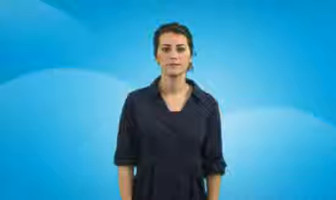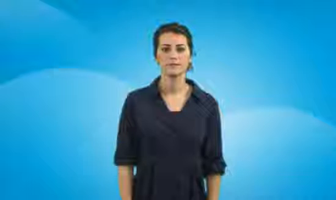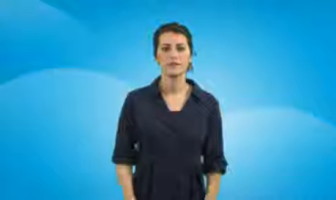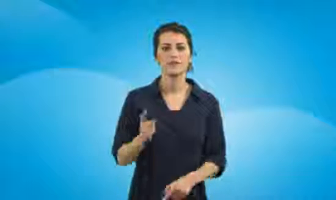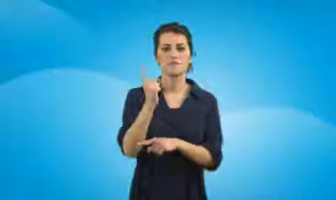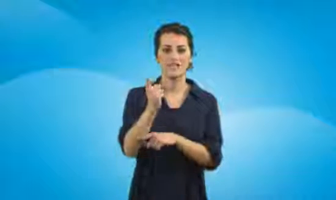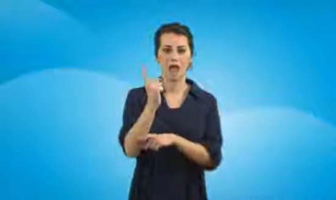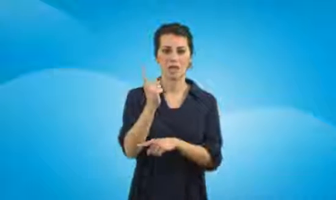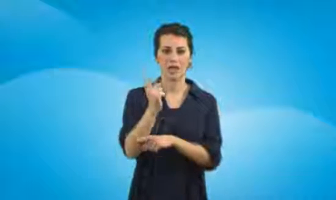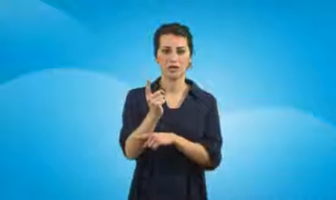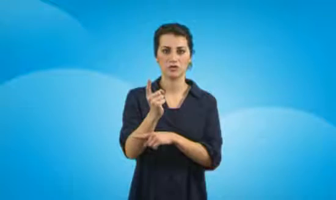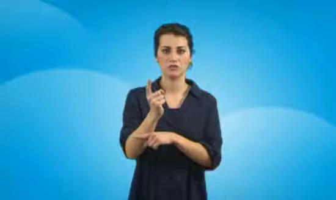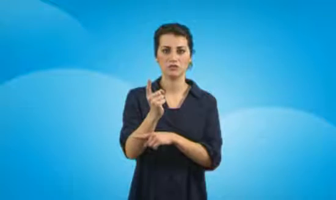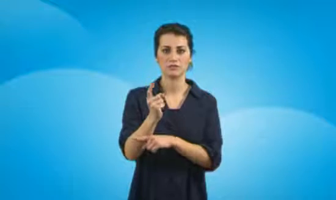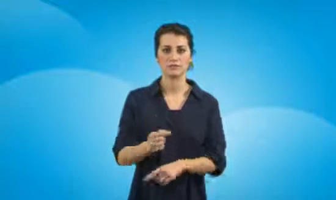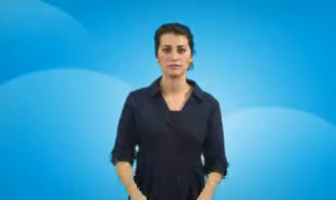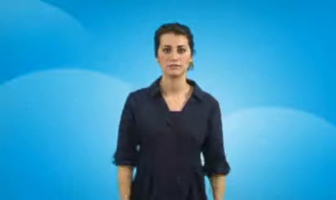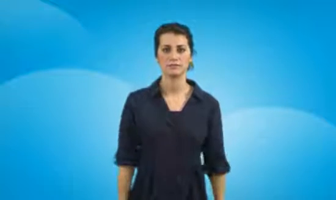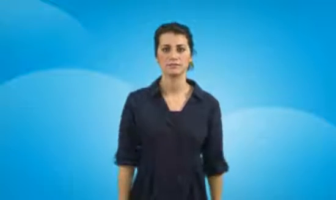Warning